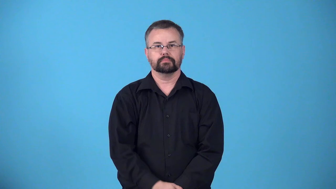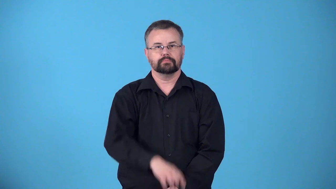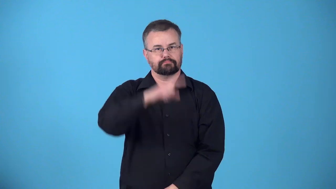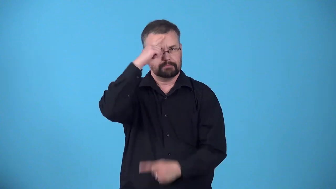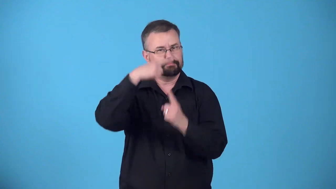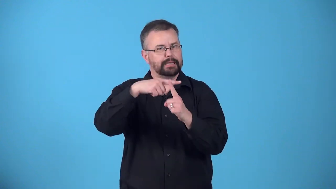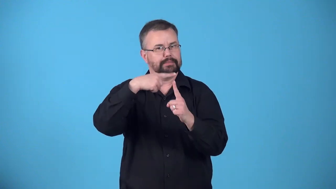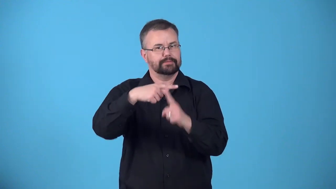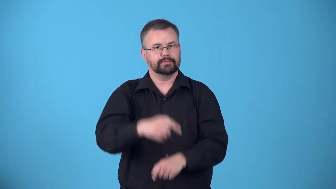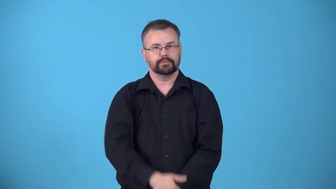always look on the bright side